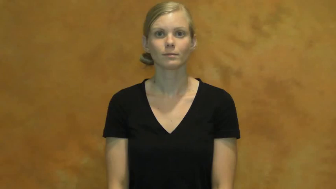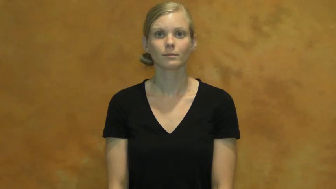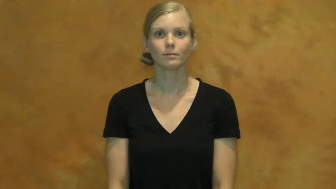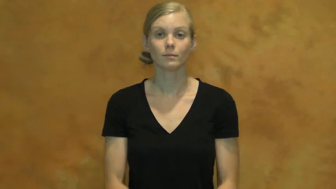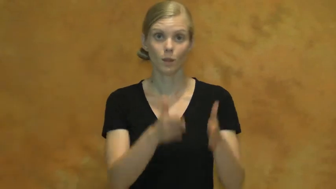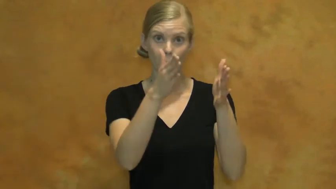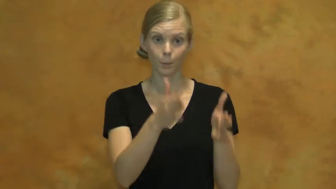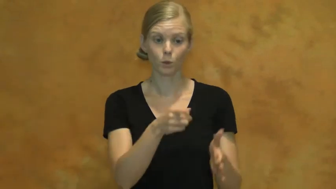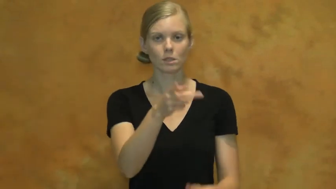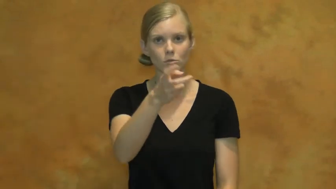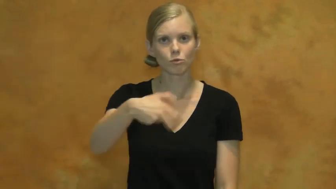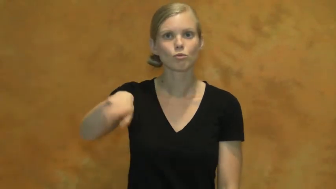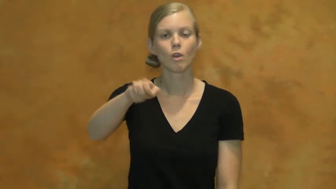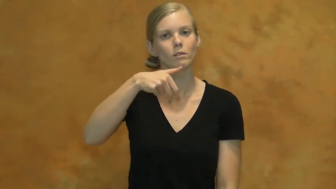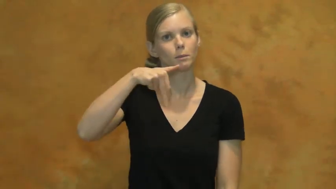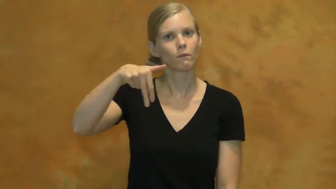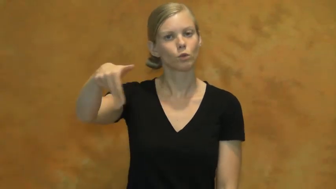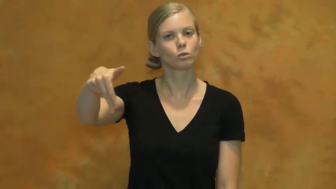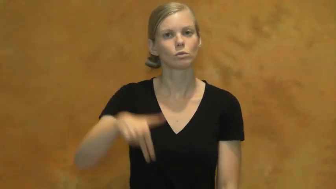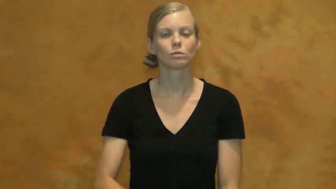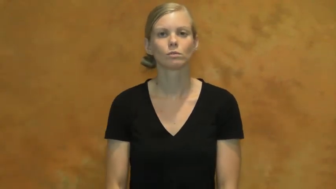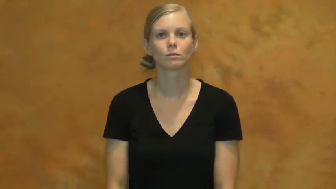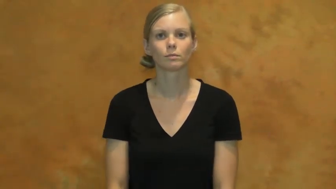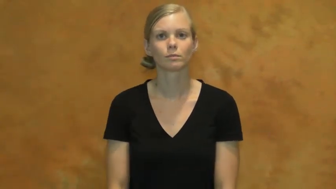pedestrian